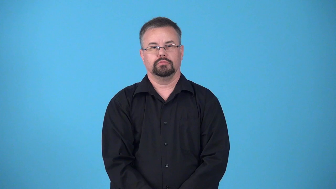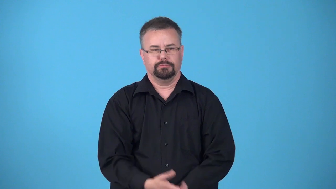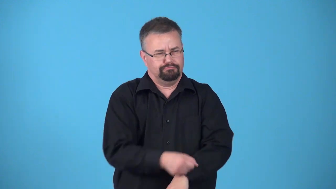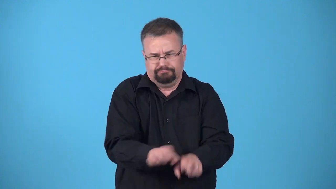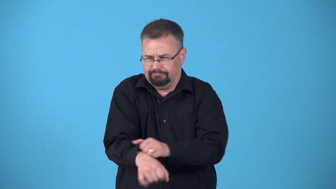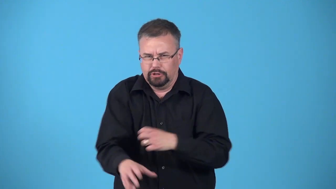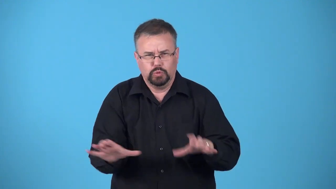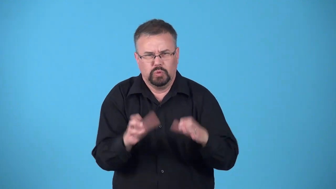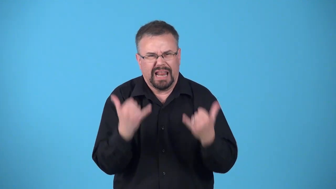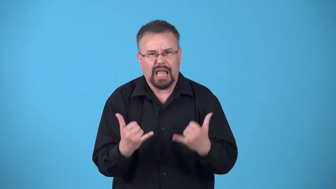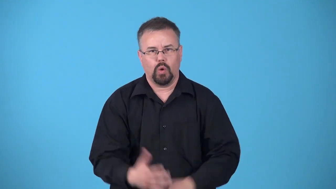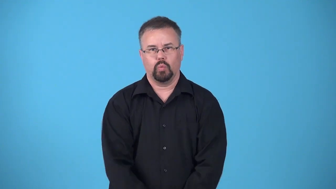like there is no tomorrow